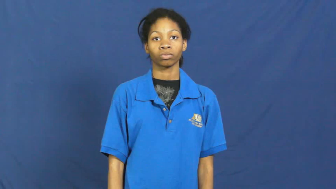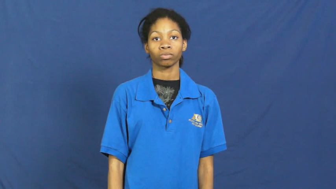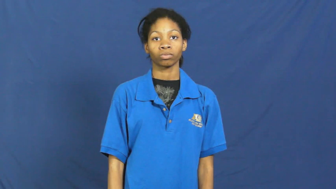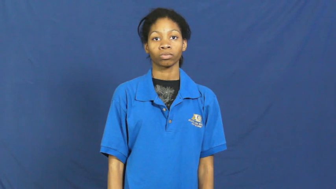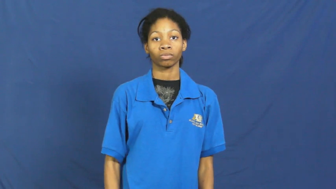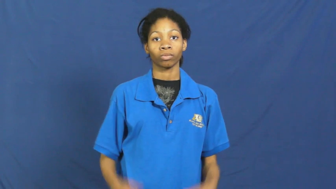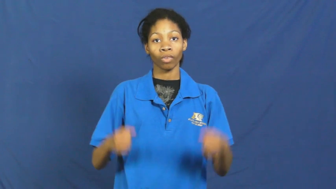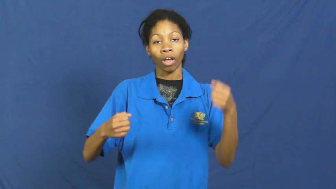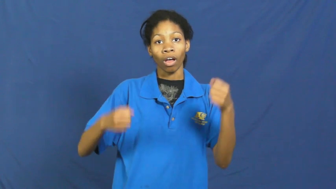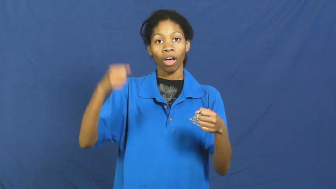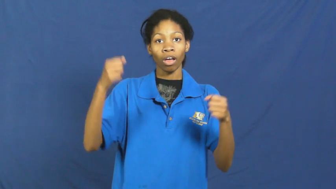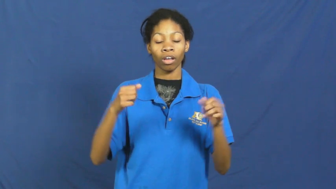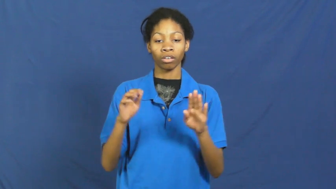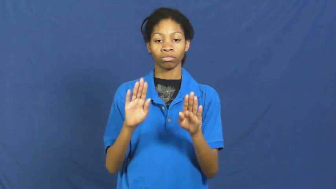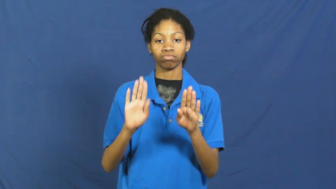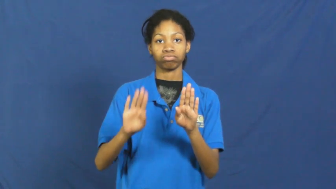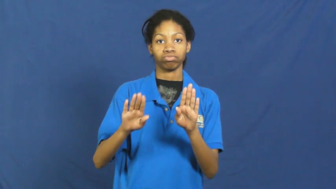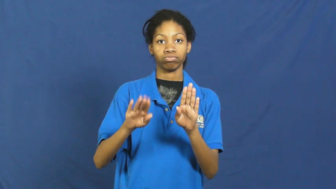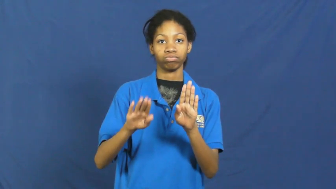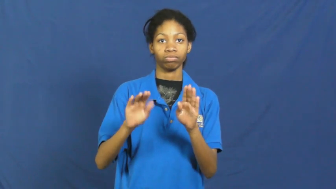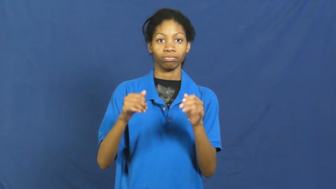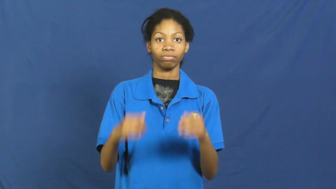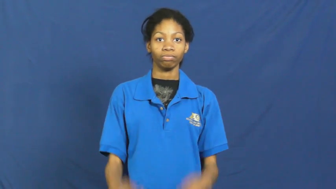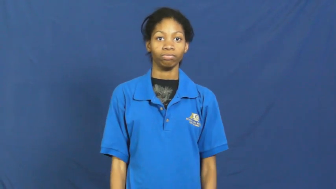accelerator